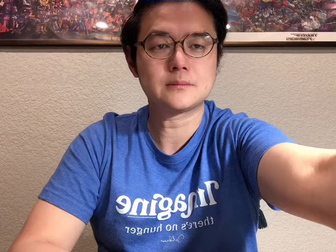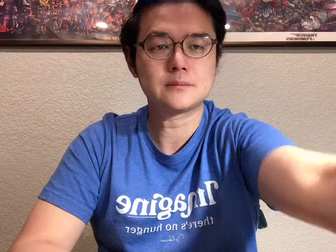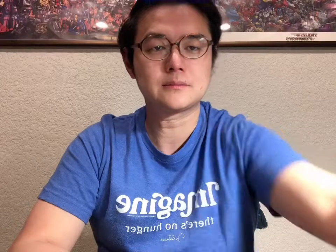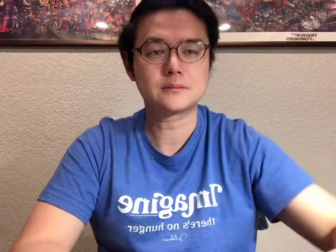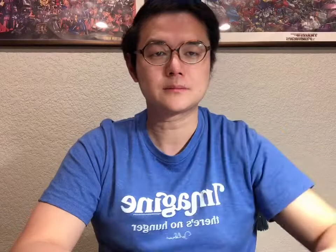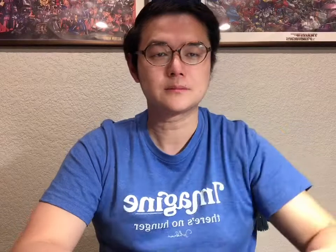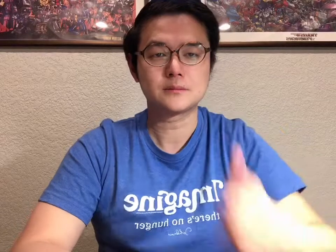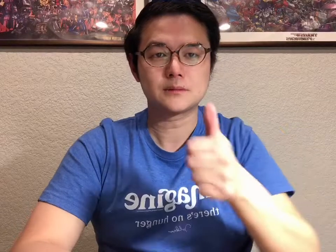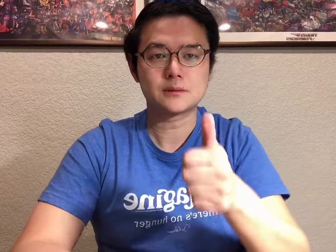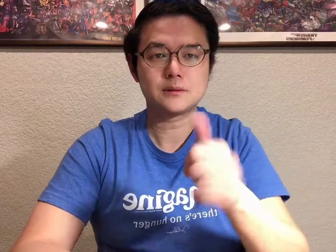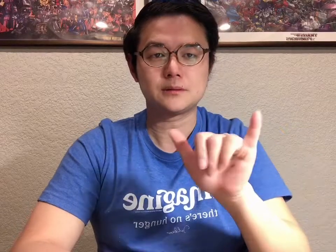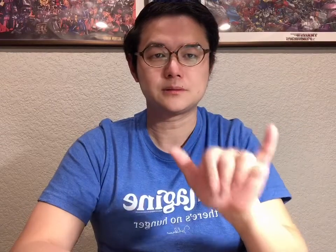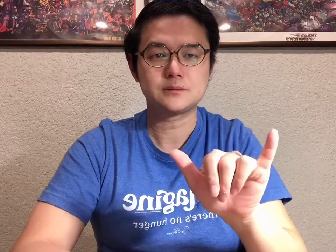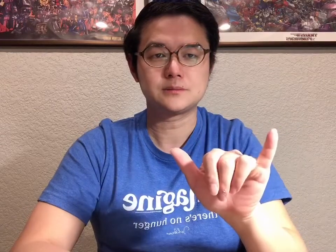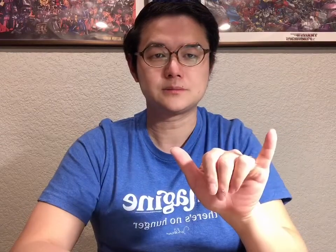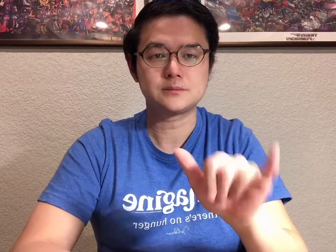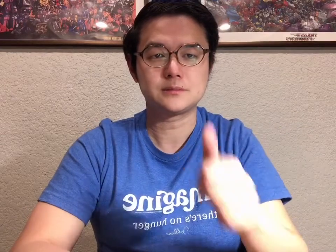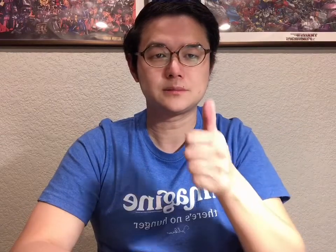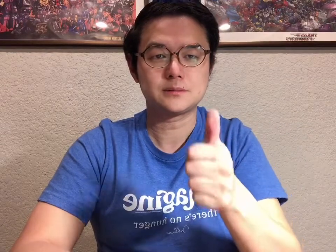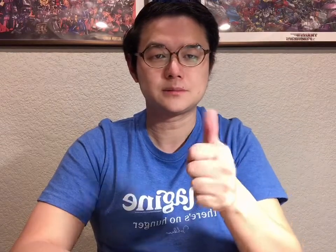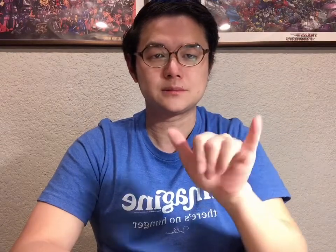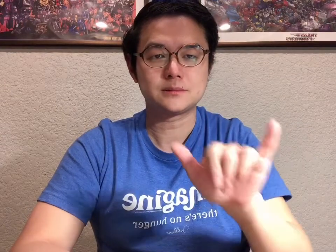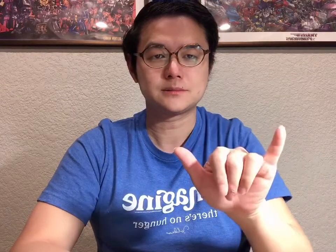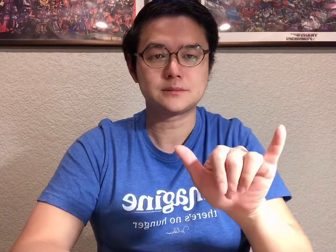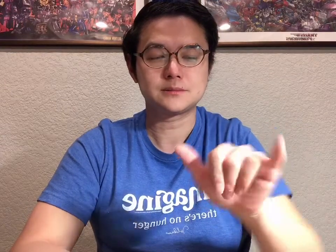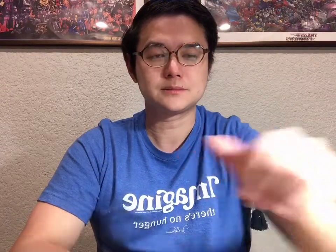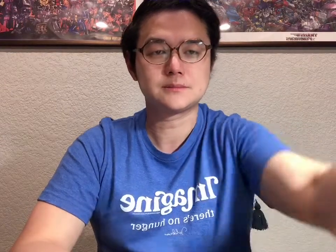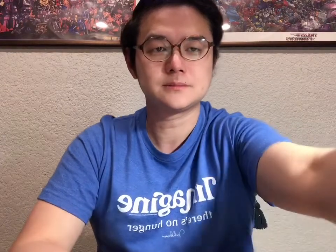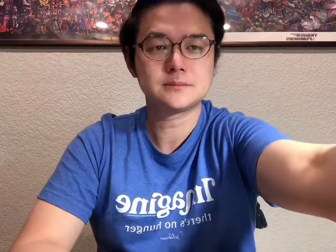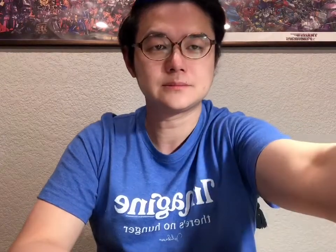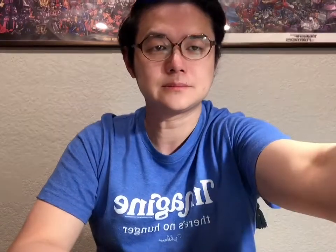Aunt